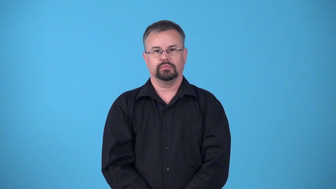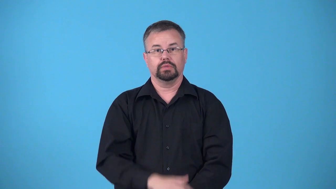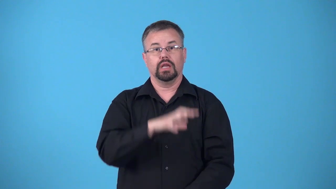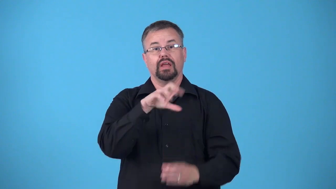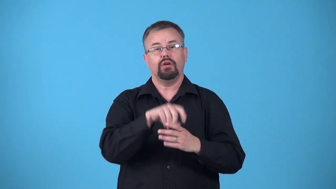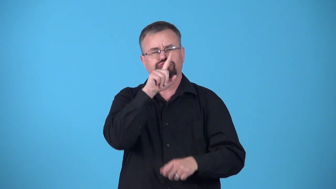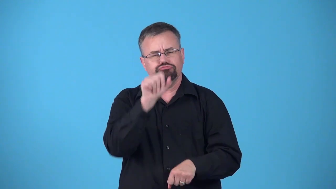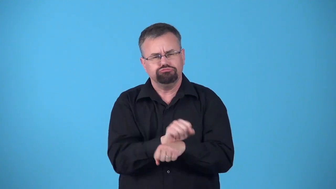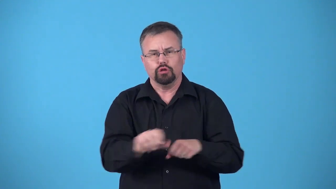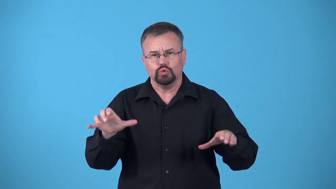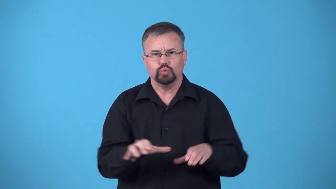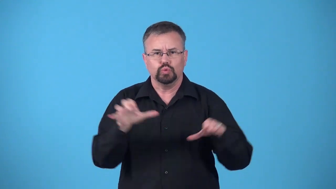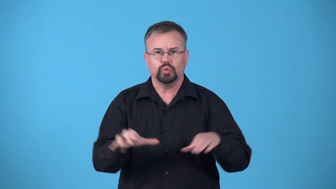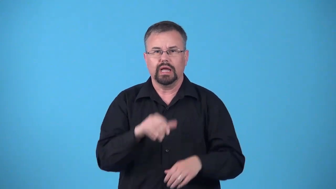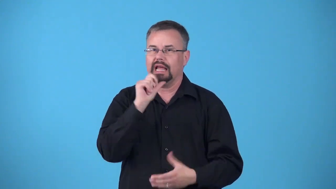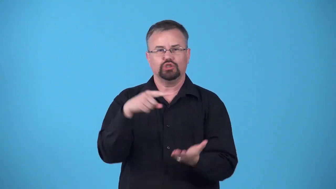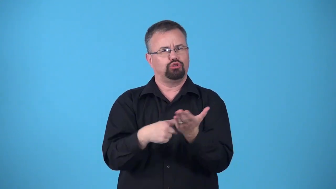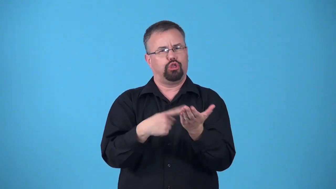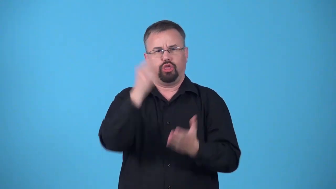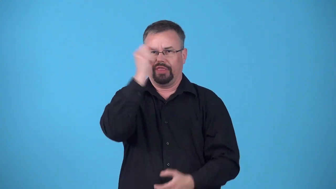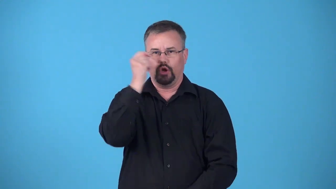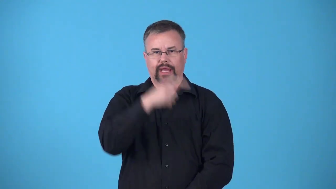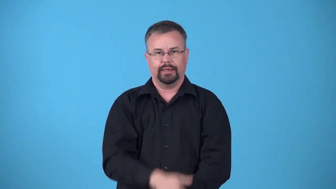hands on